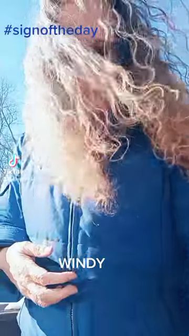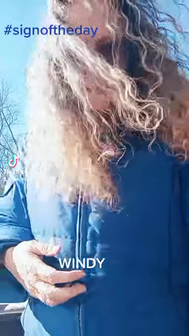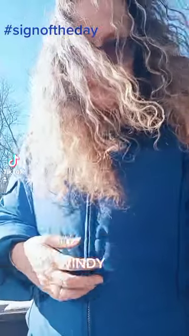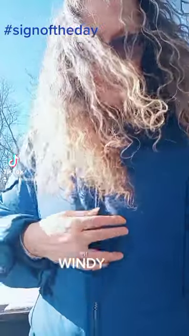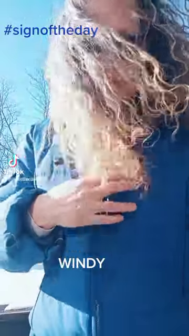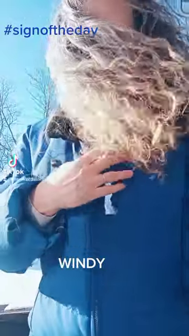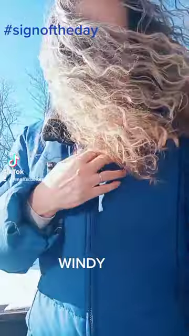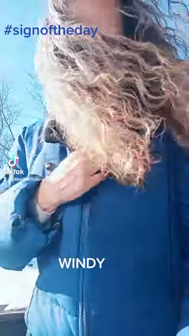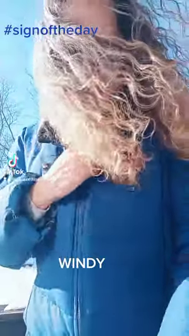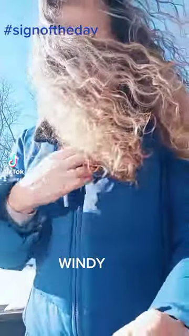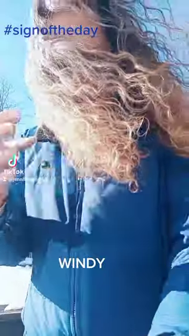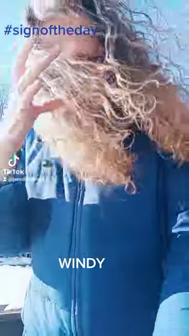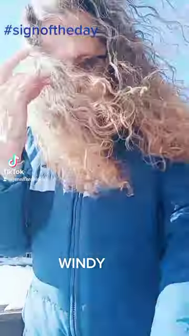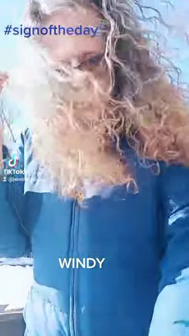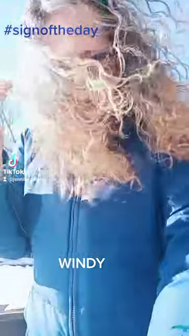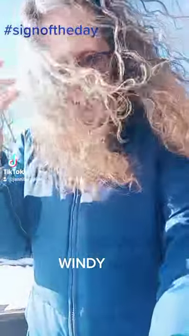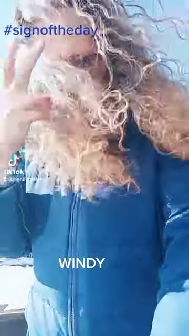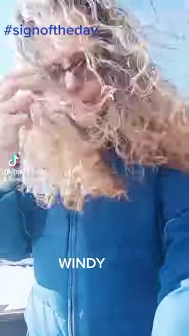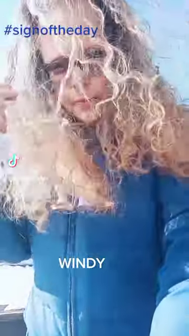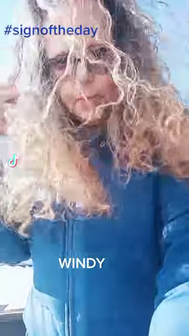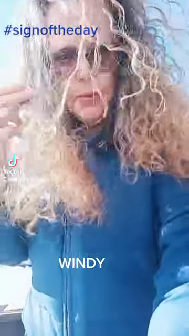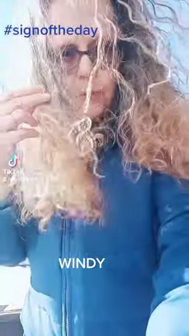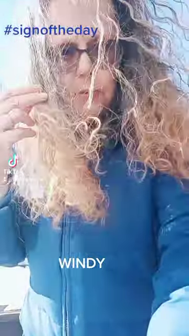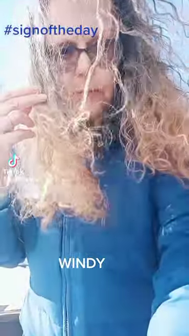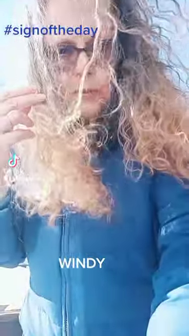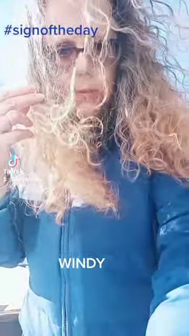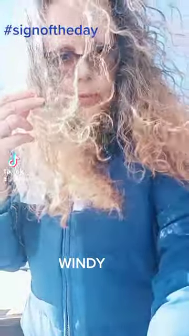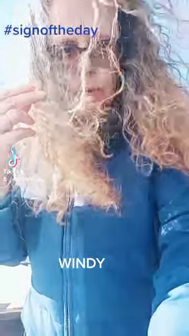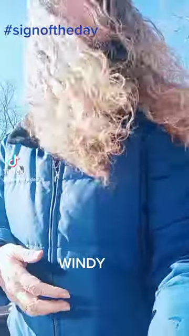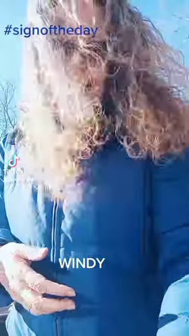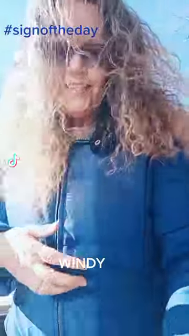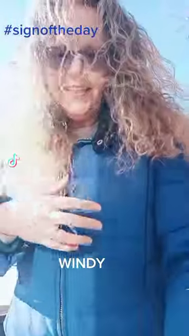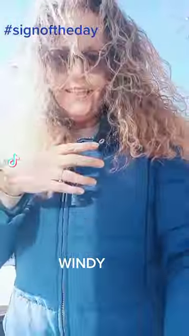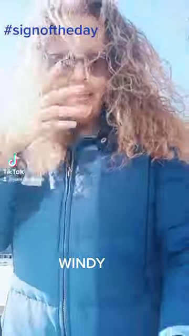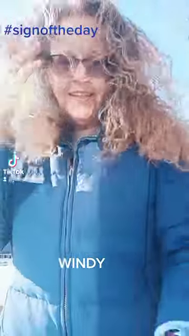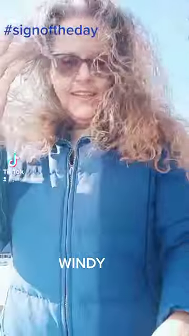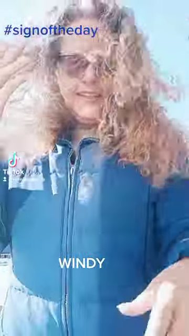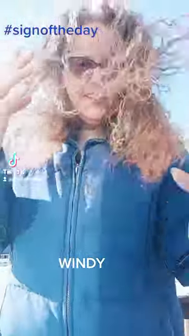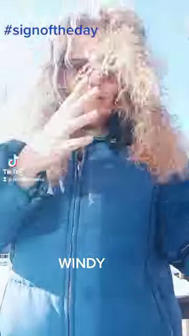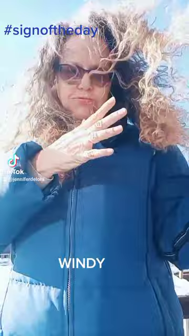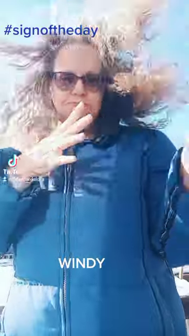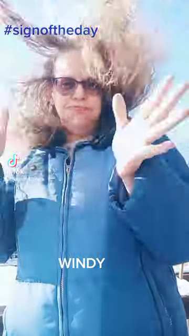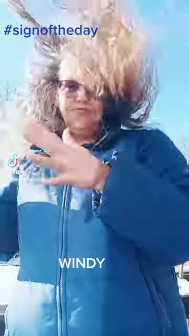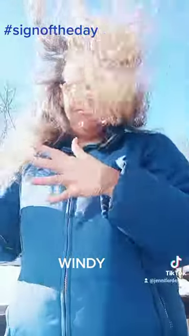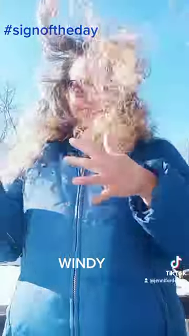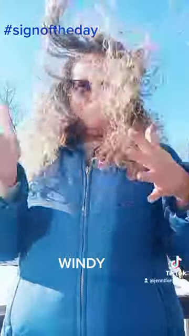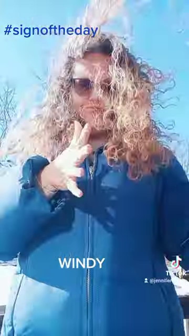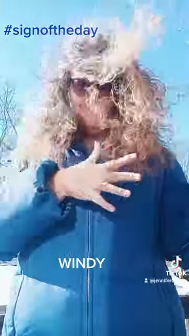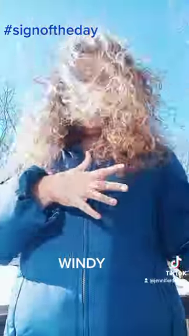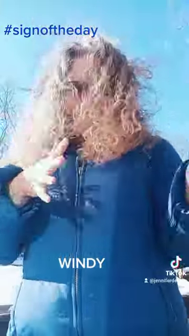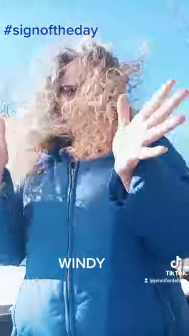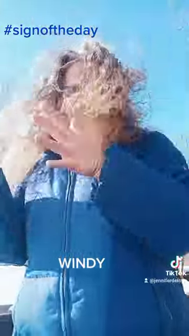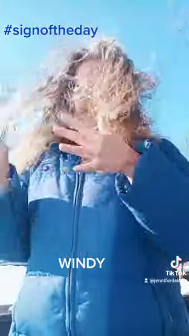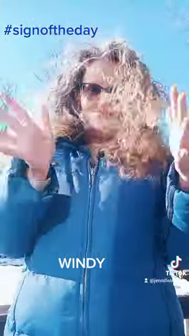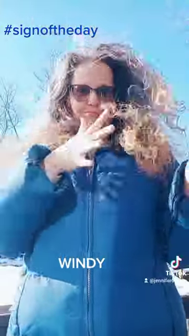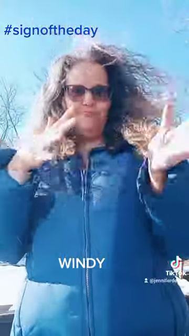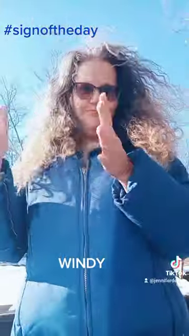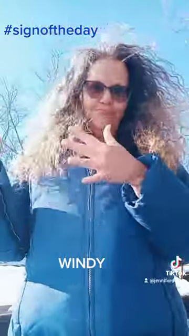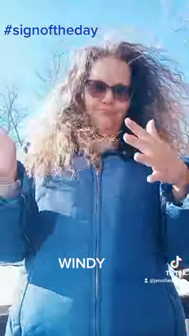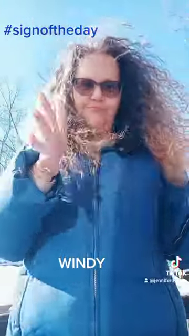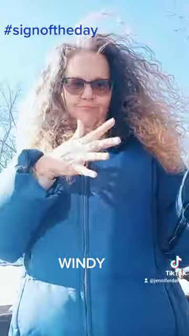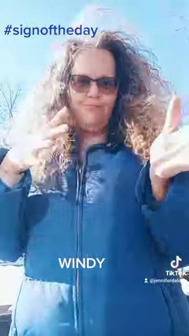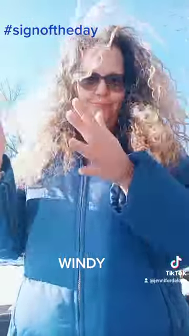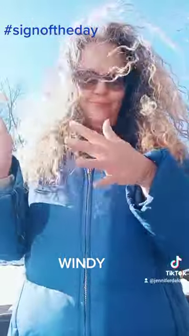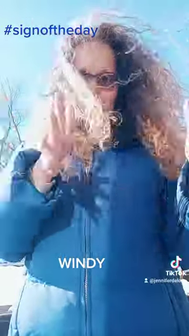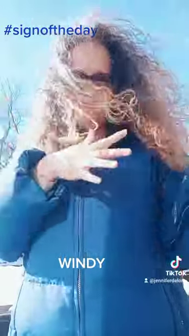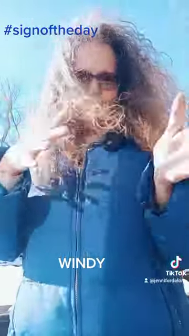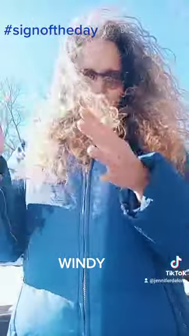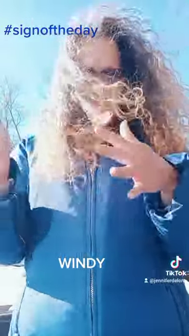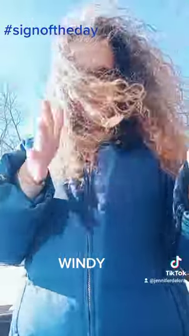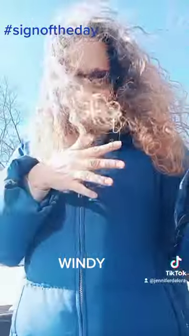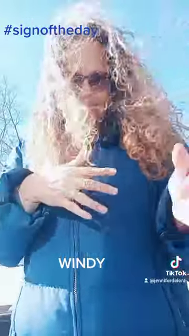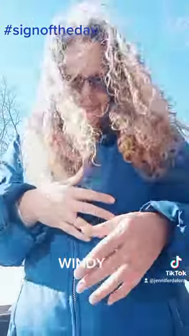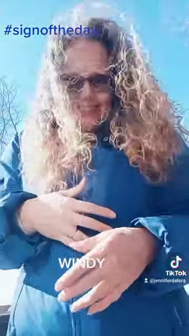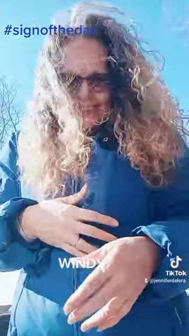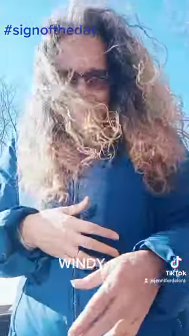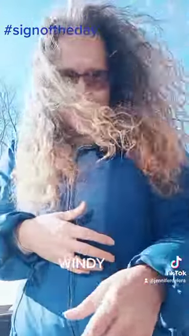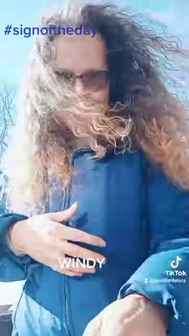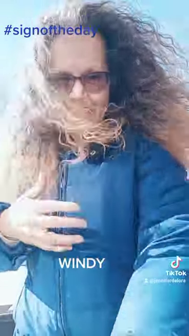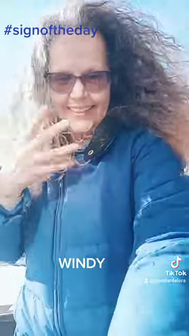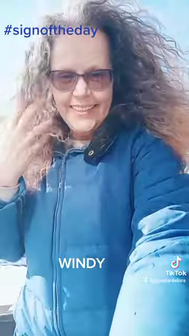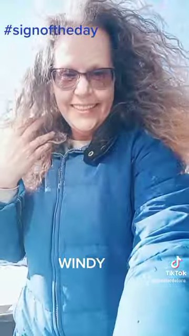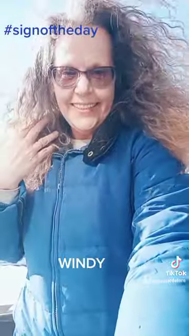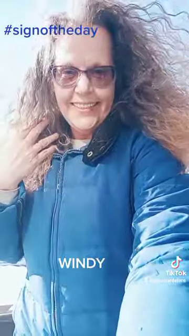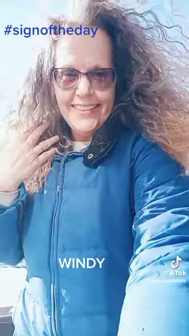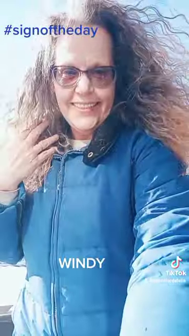WINDY